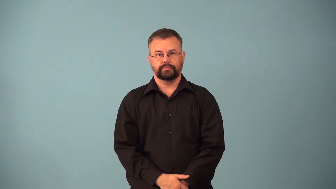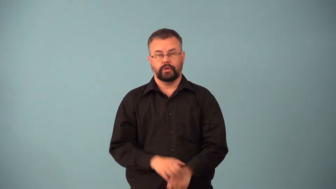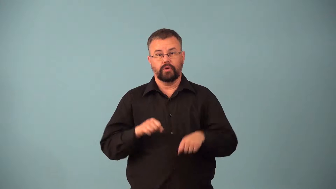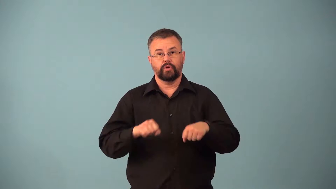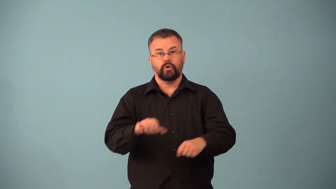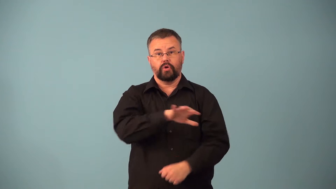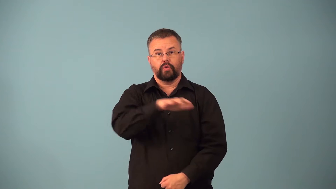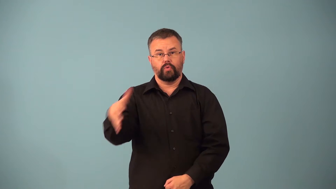cartload